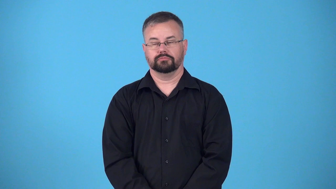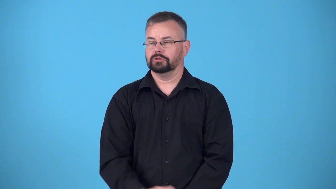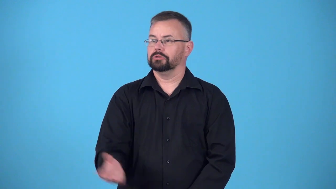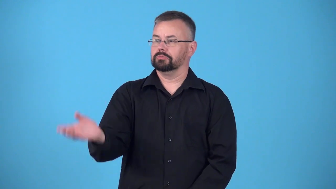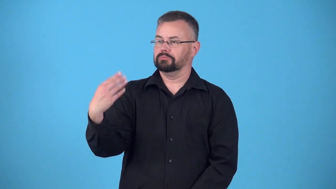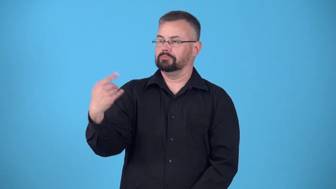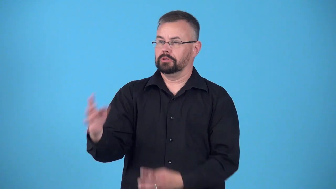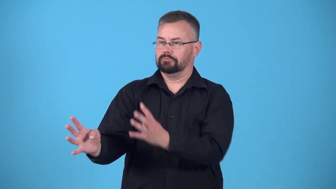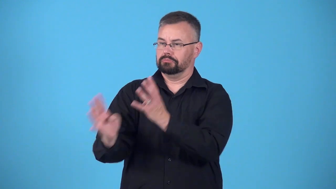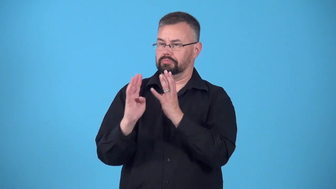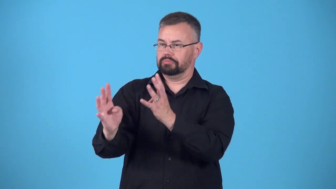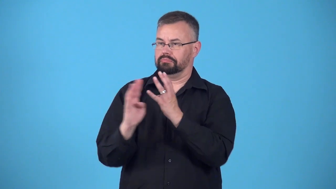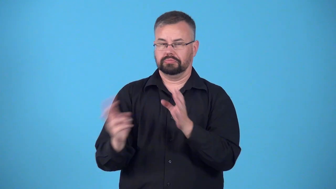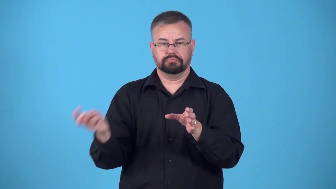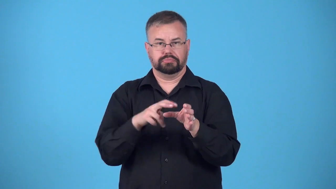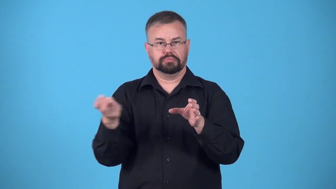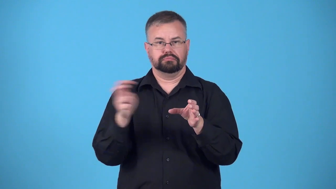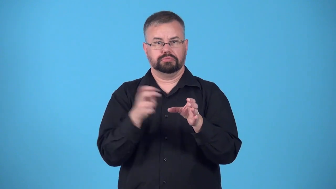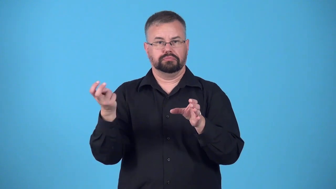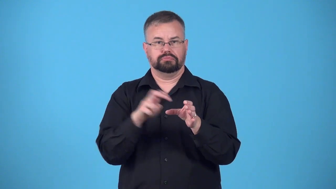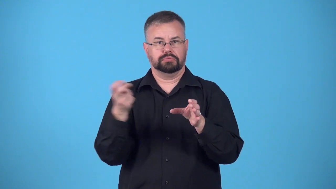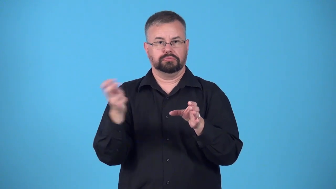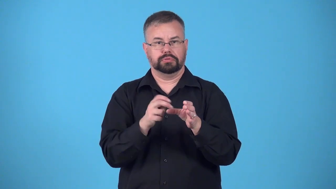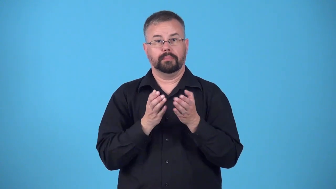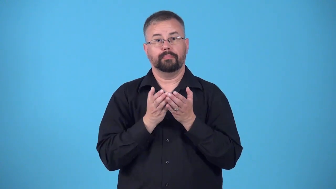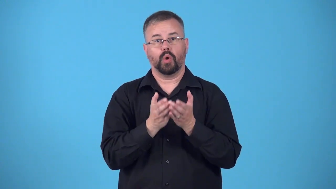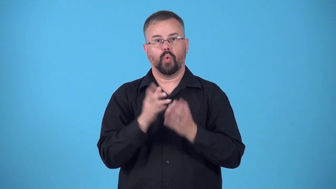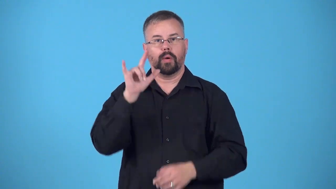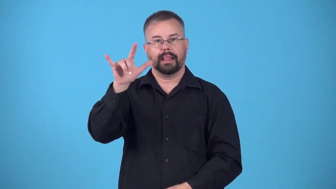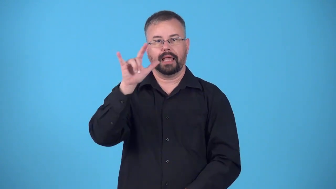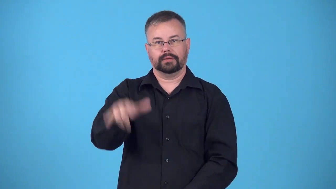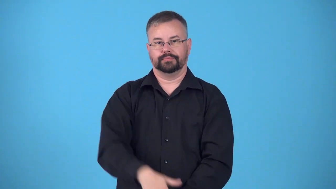take on passengers